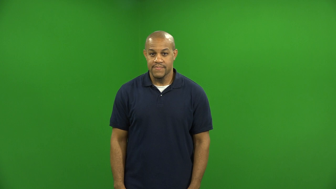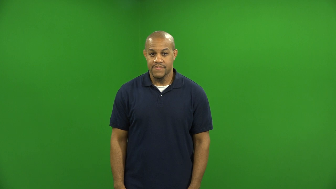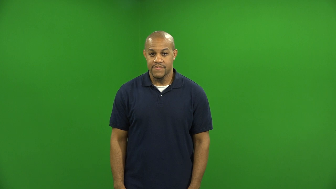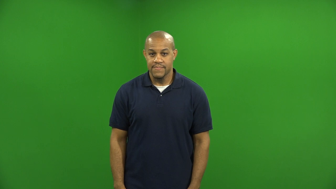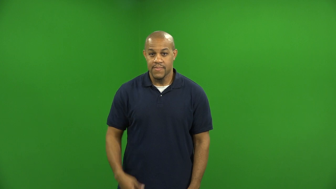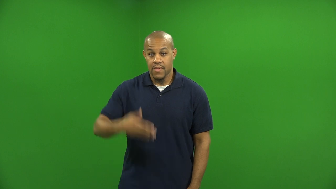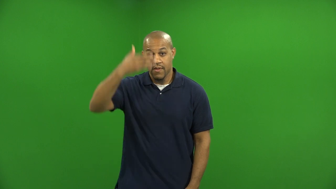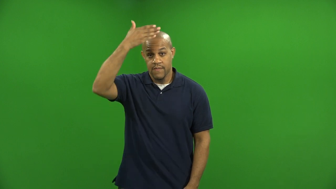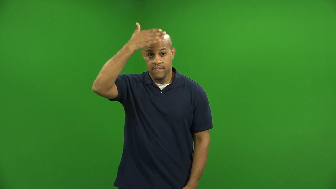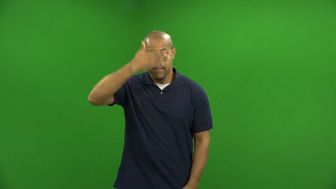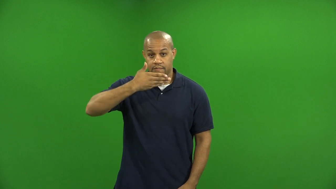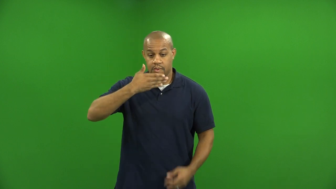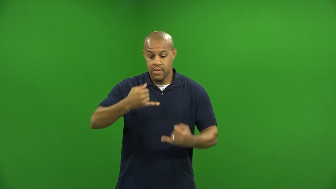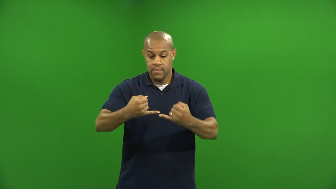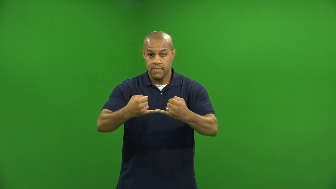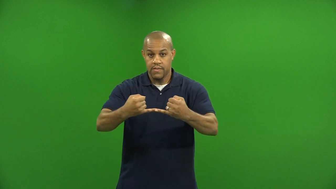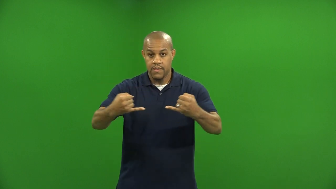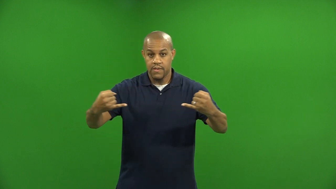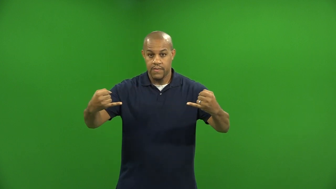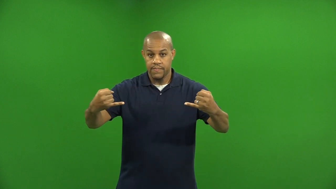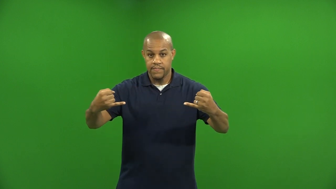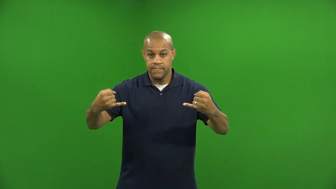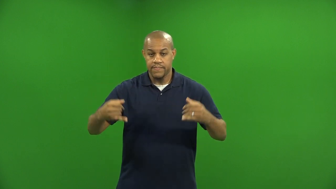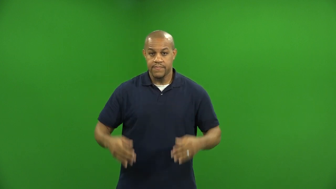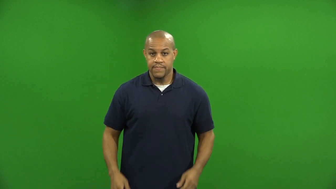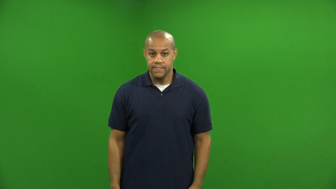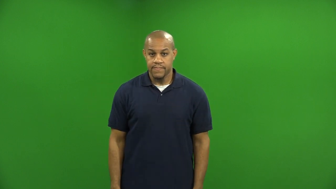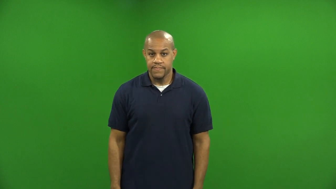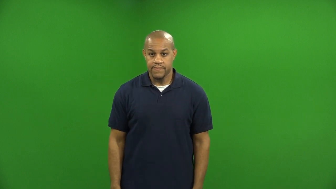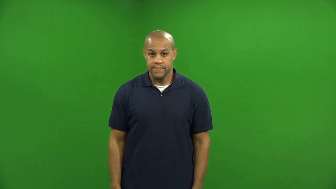Front line of players